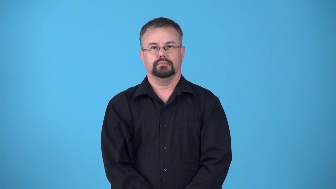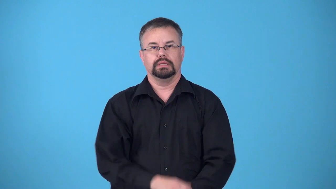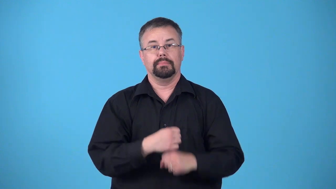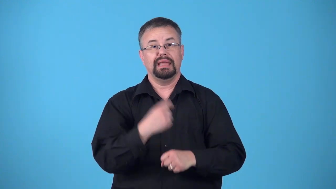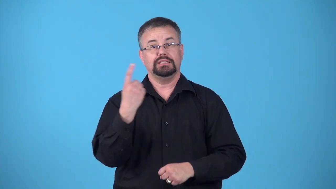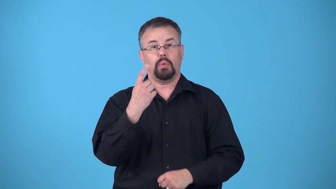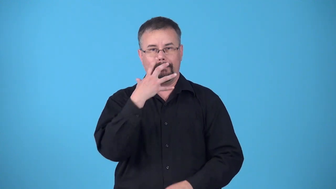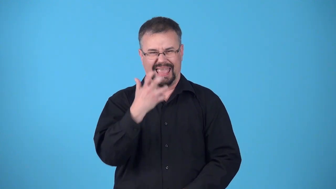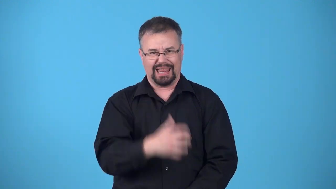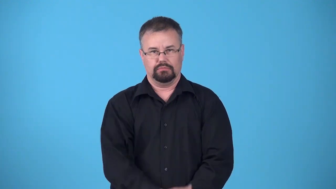put somebody's nose out of joint